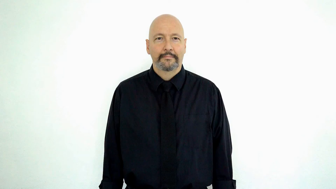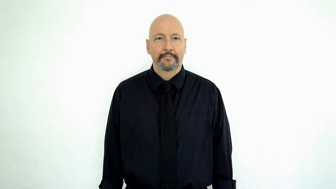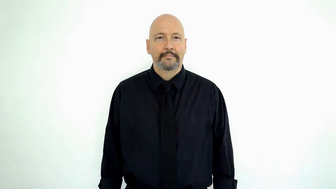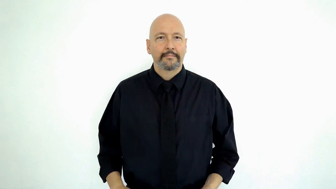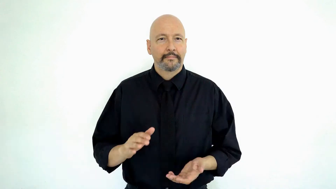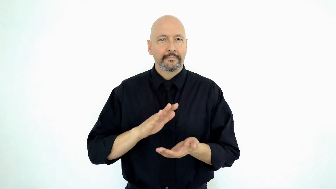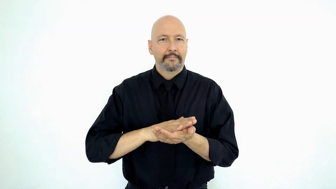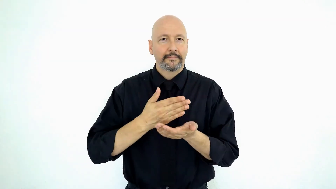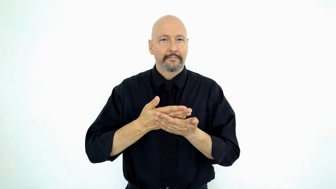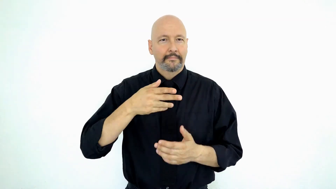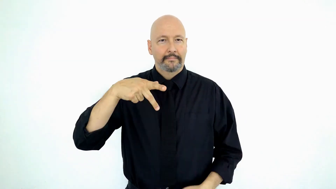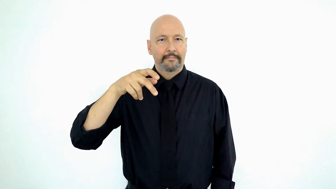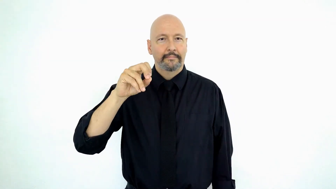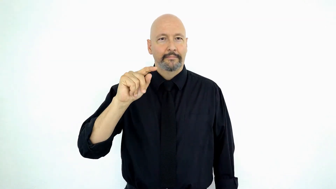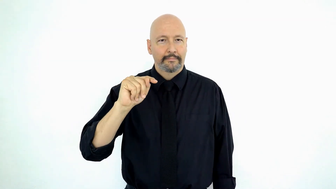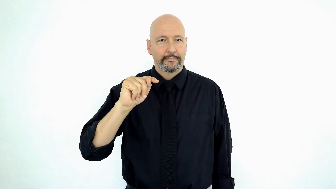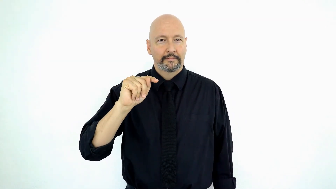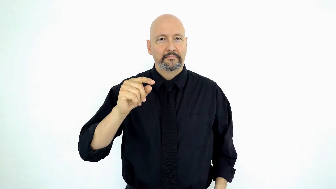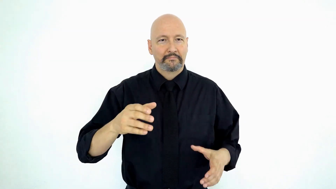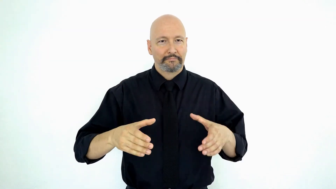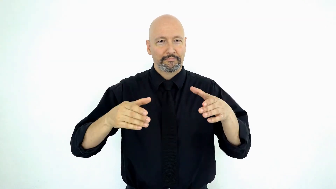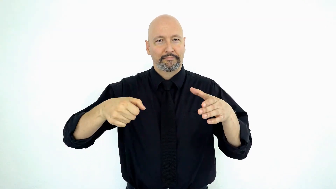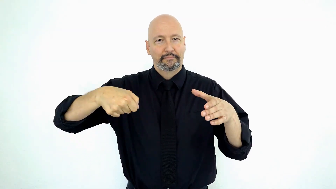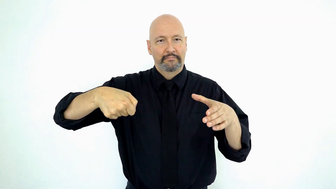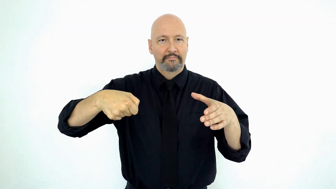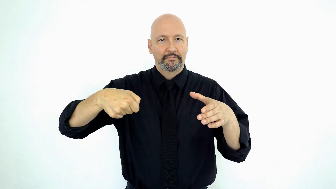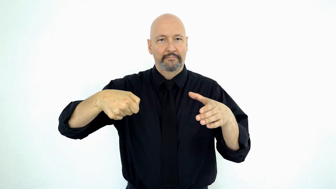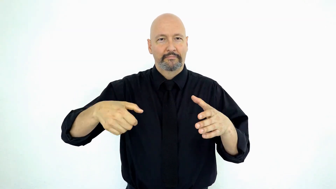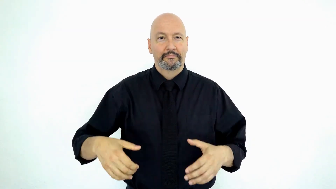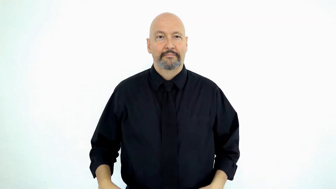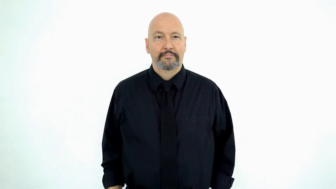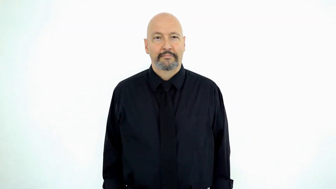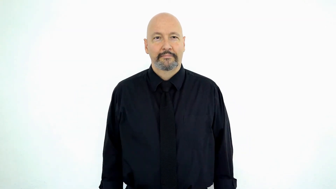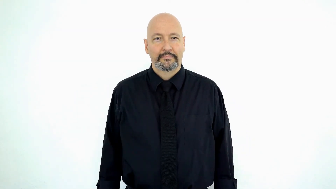pot-[COOK-P-O-T-CYLINDER-HANDLE-version]